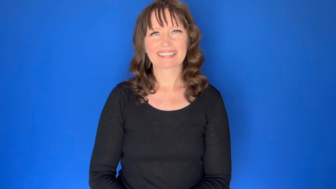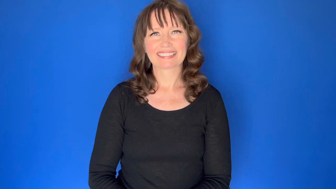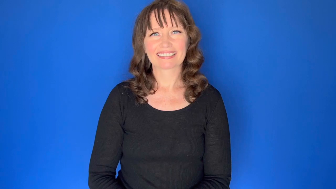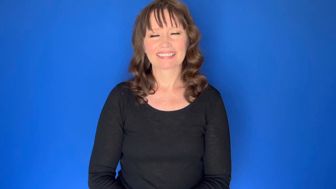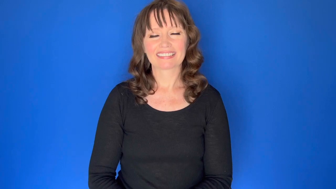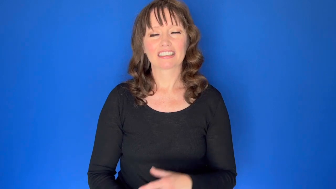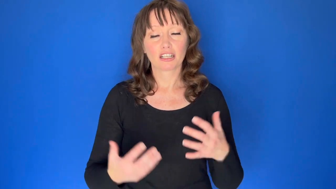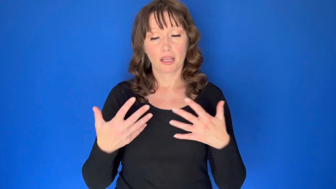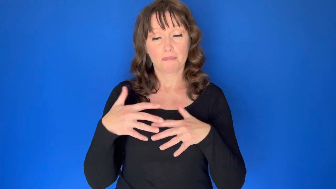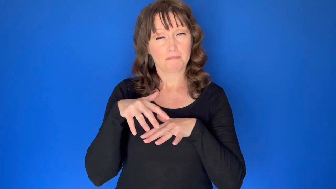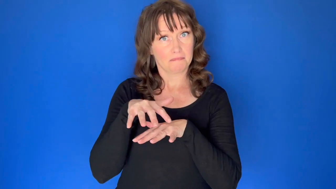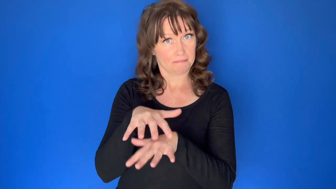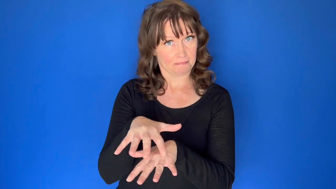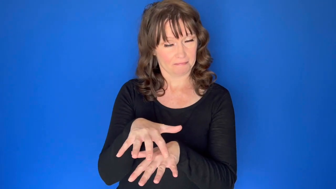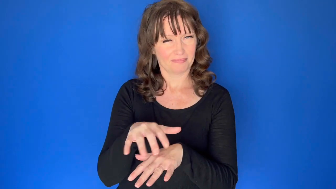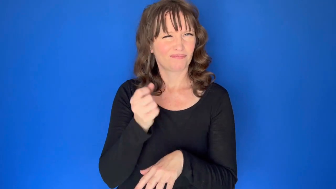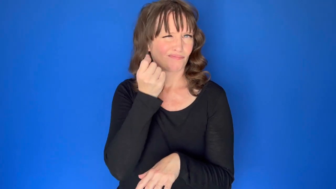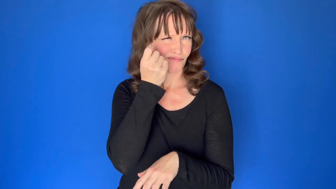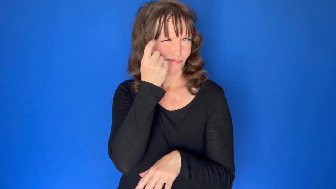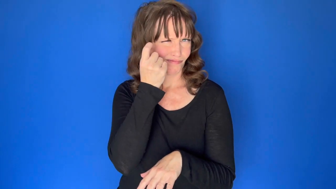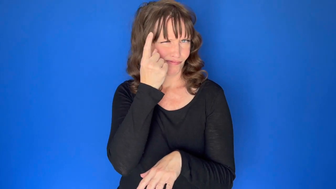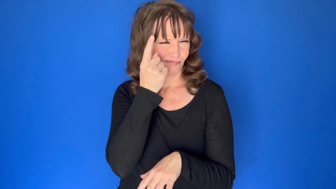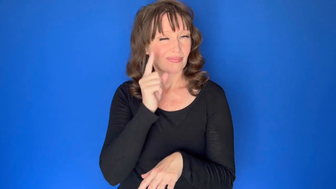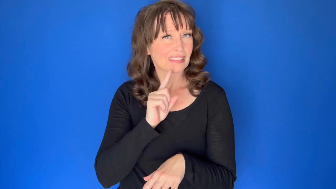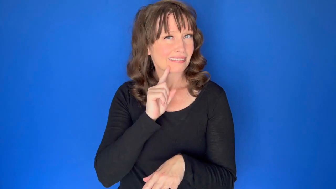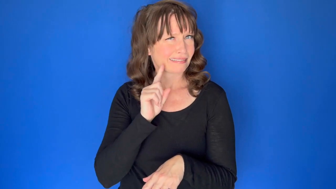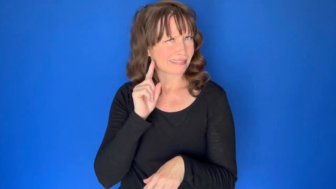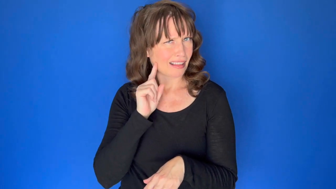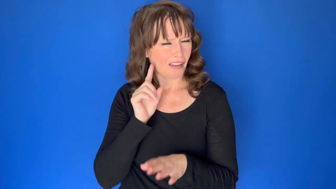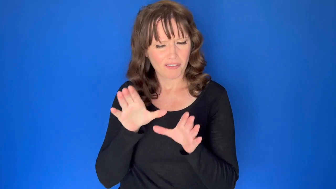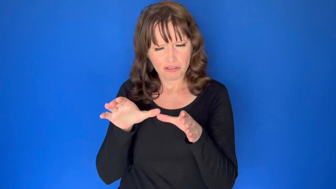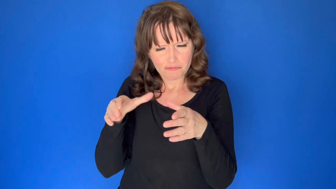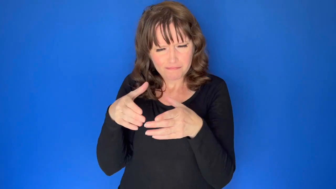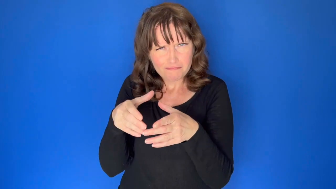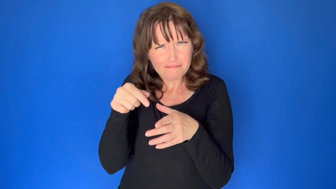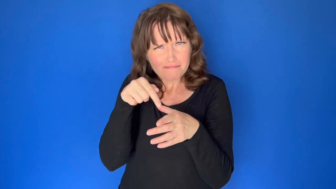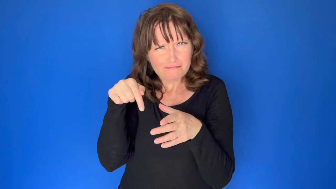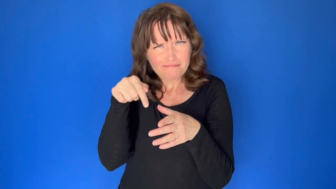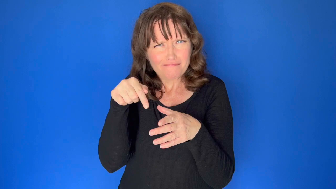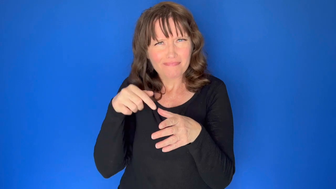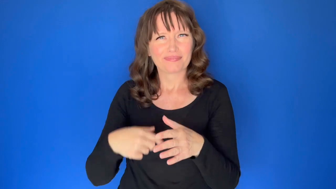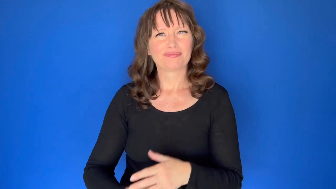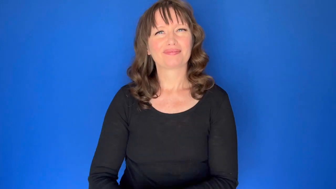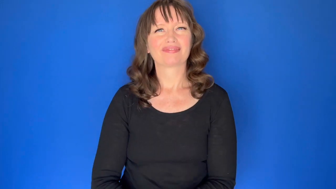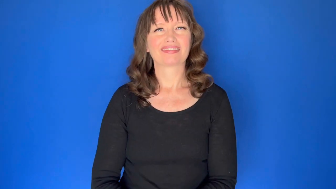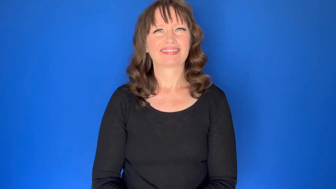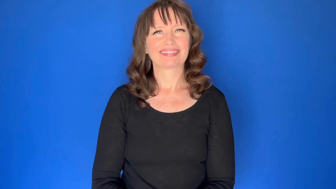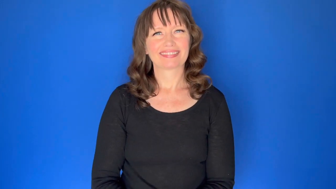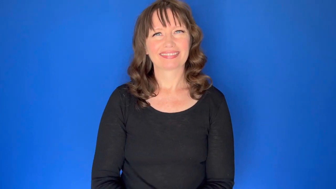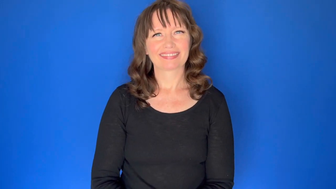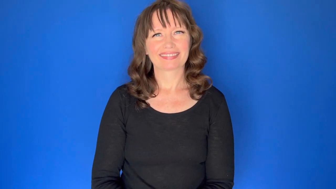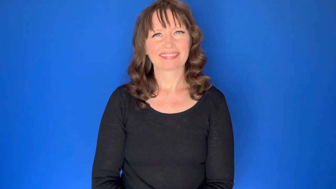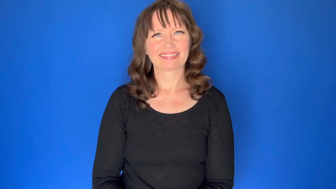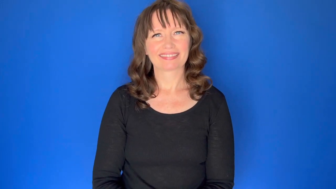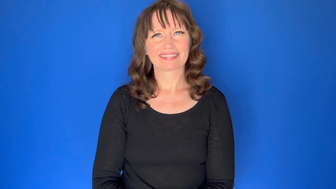self contained classroom deaf